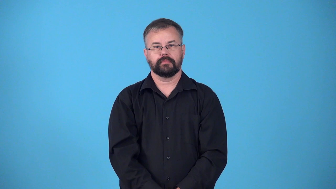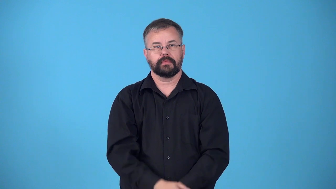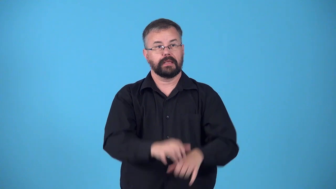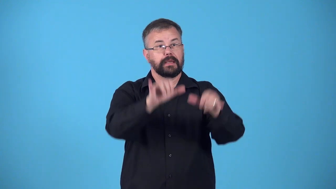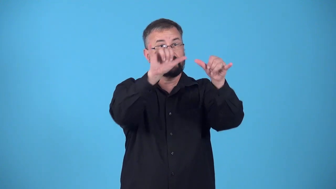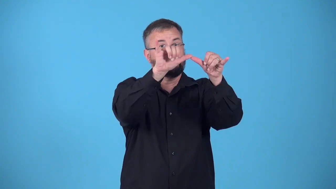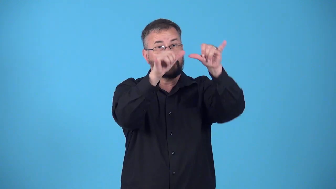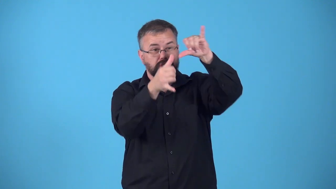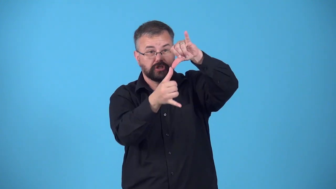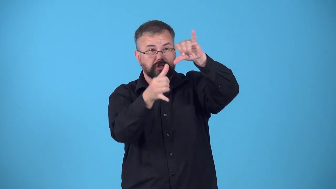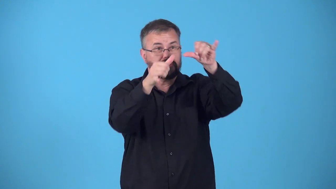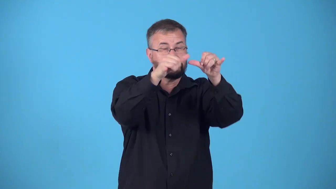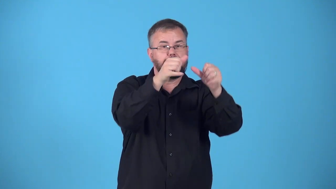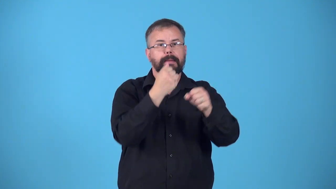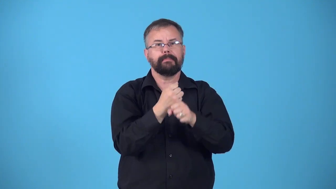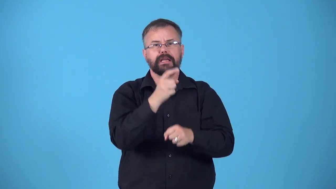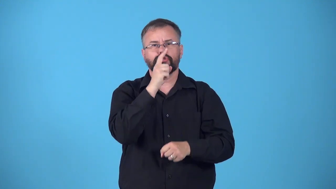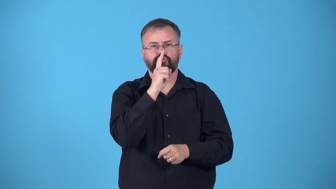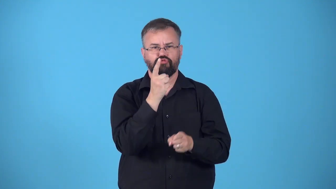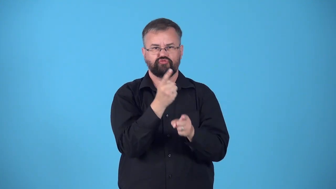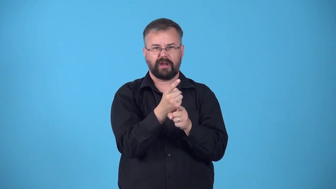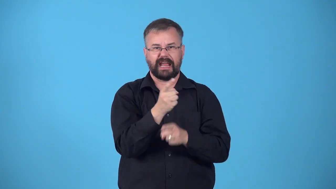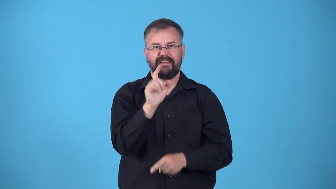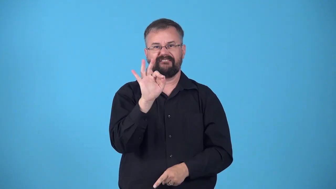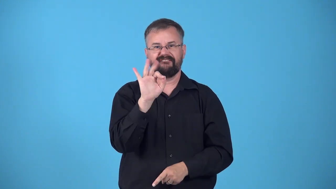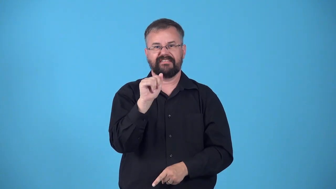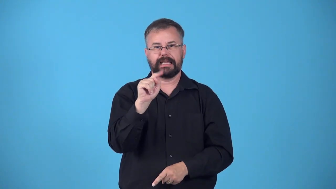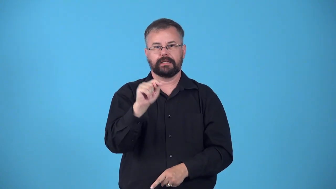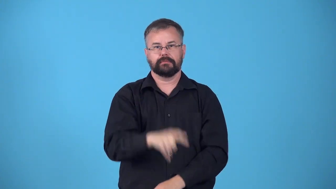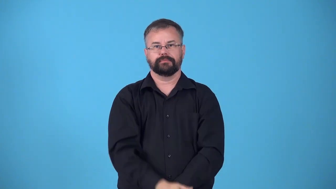fit